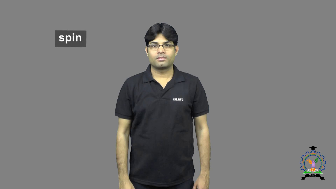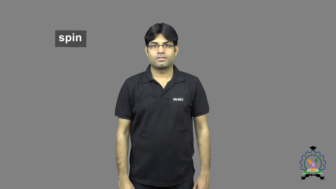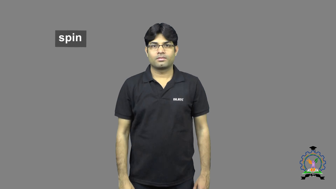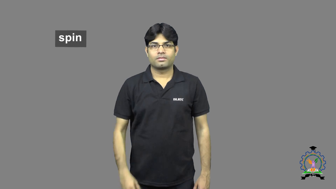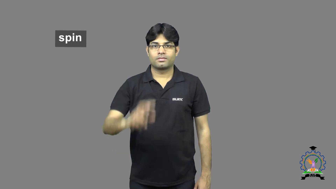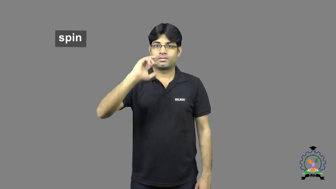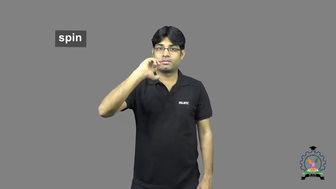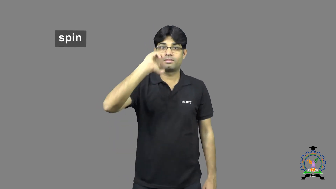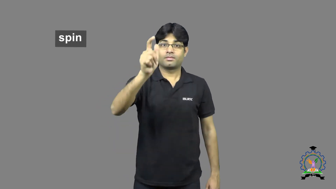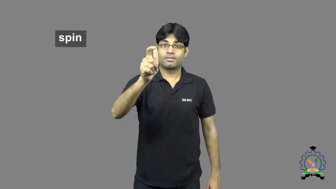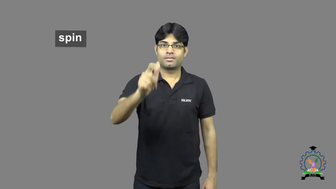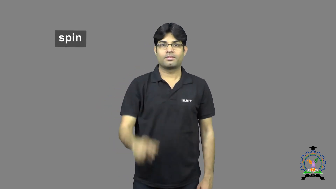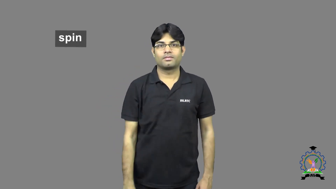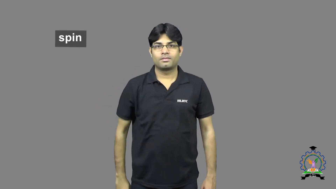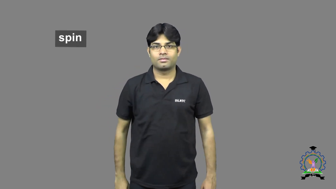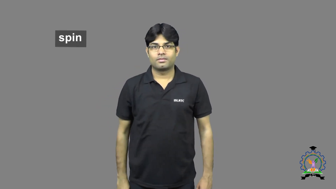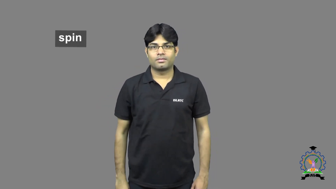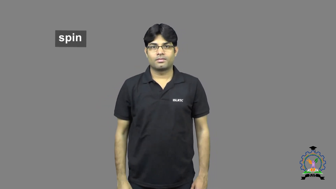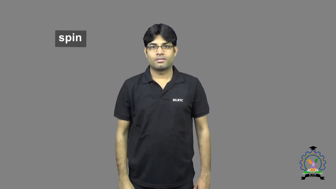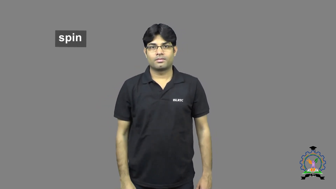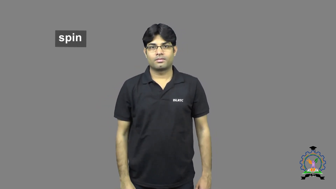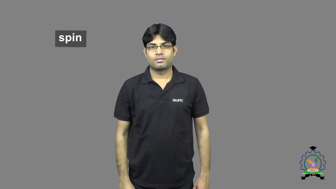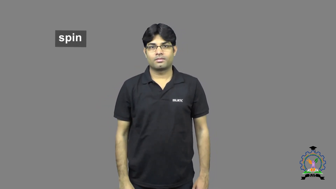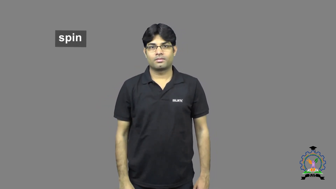spin